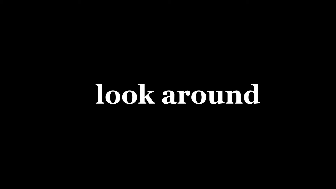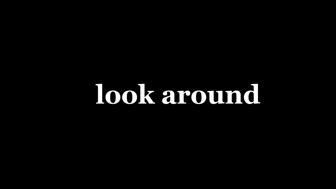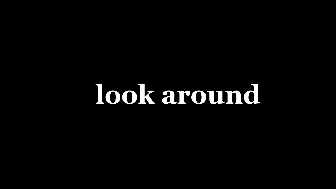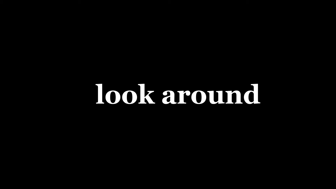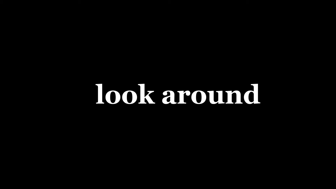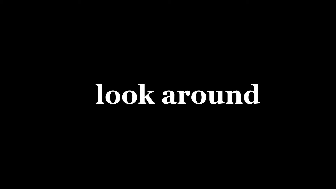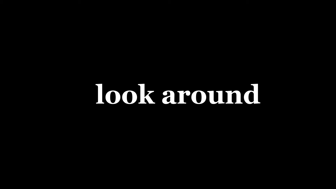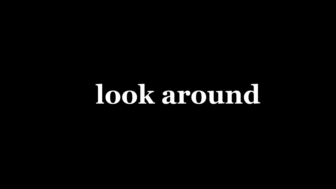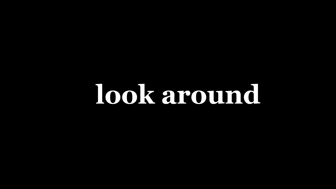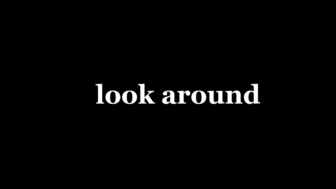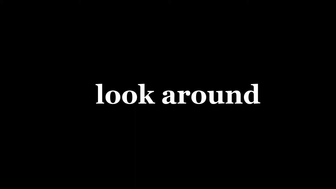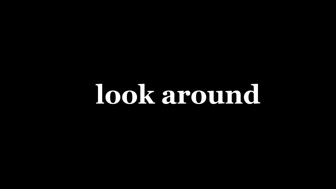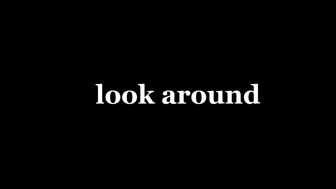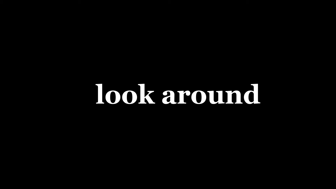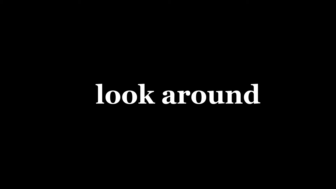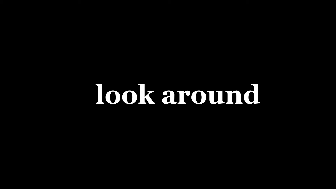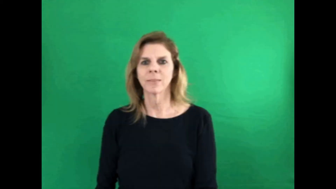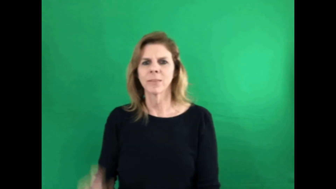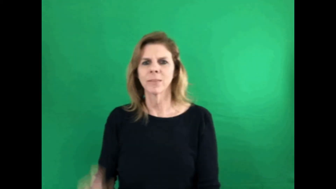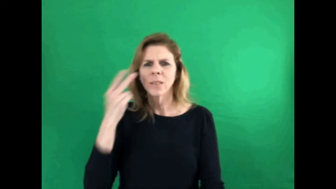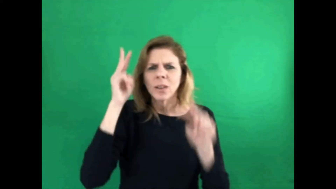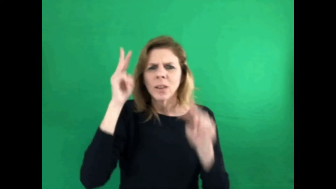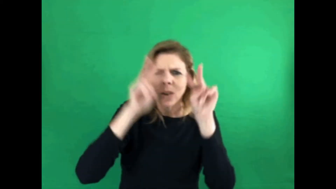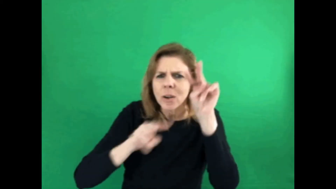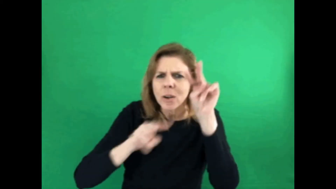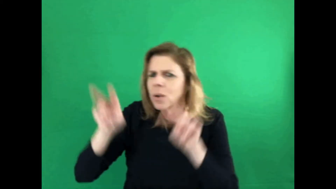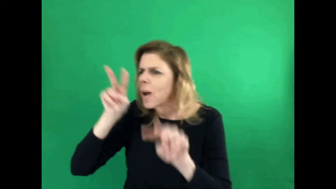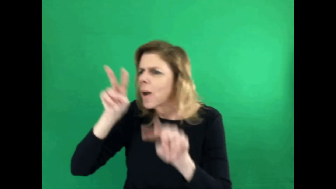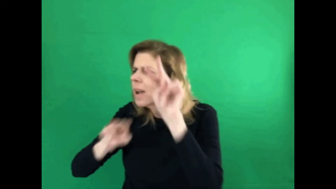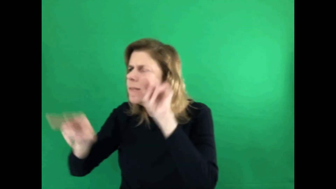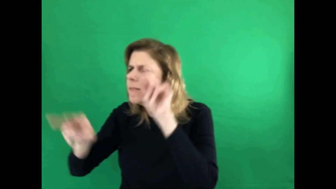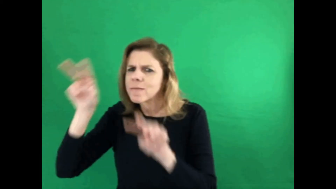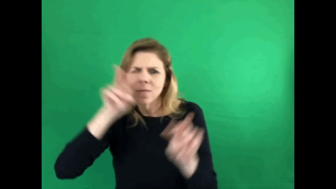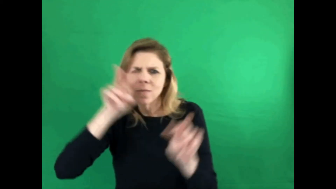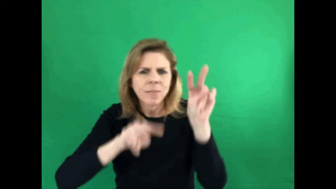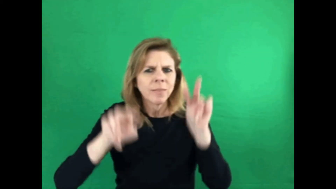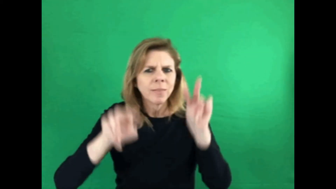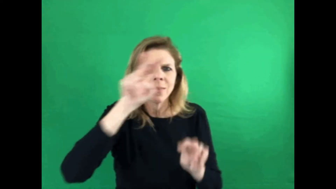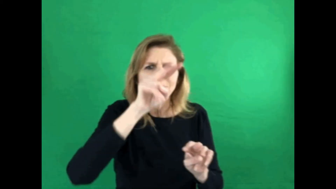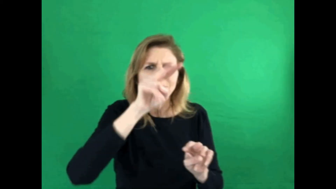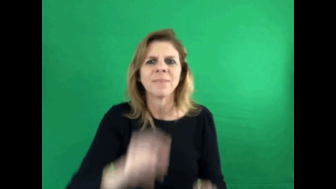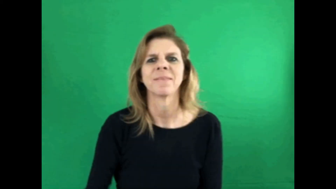Look around